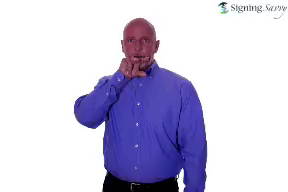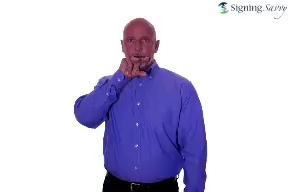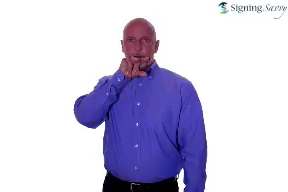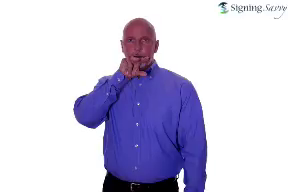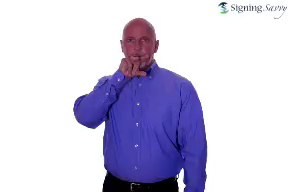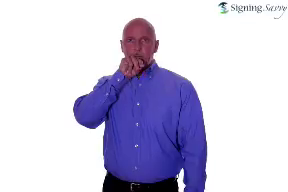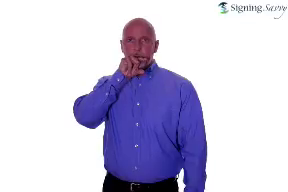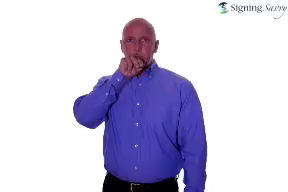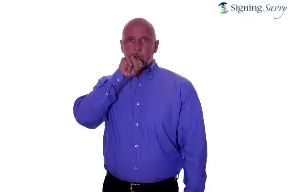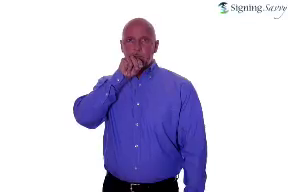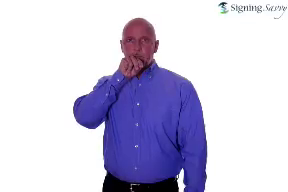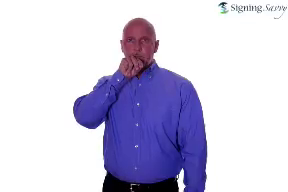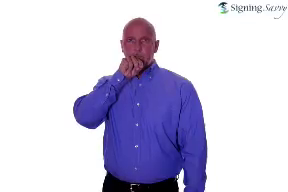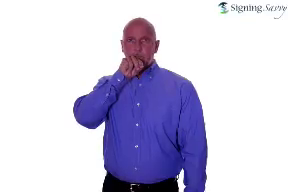Duck